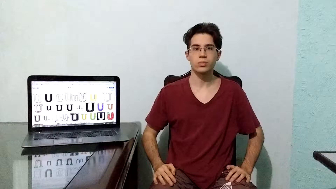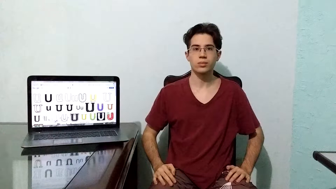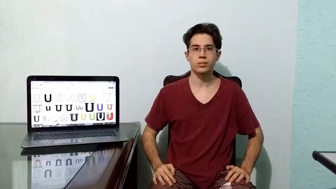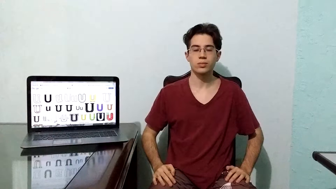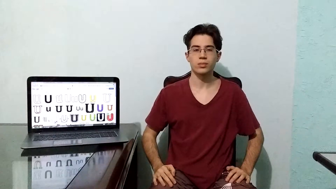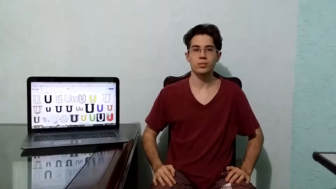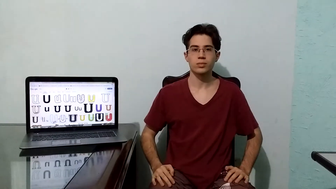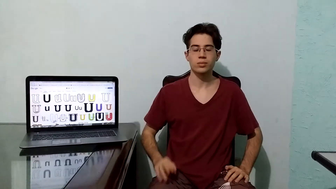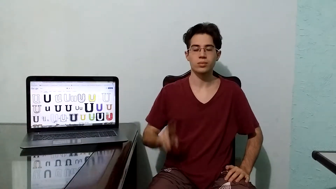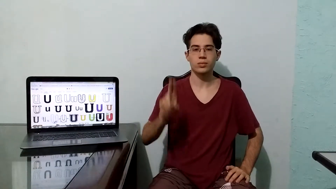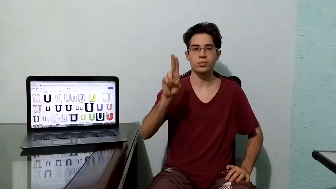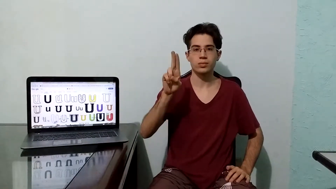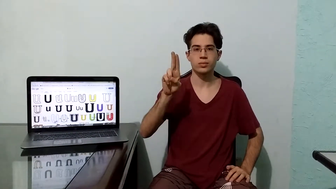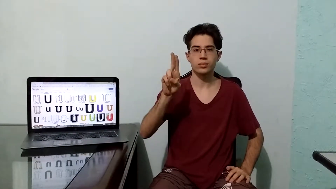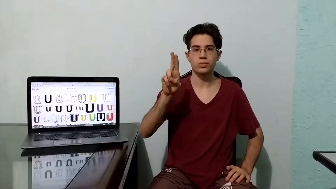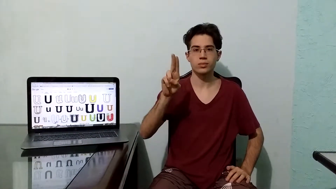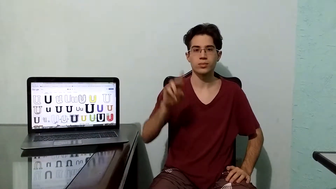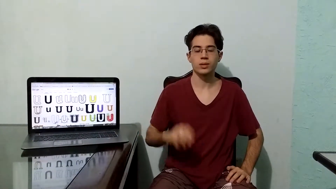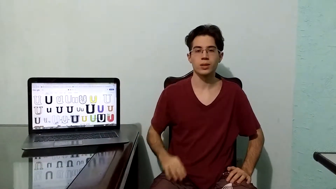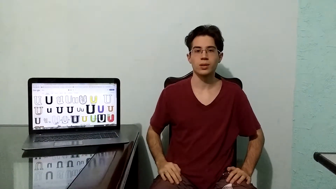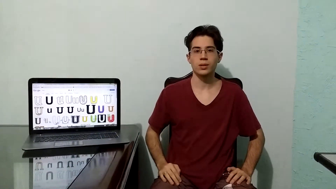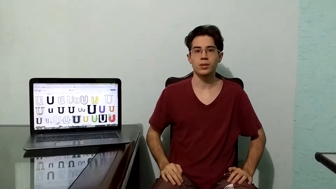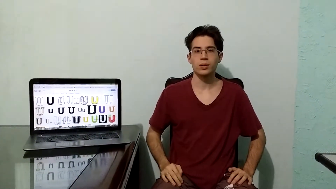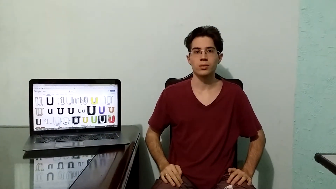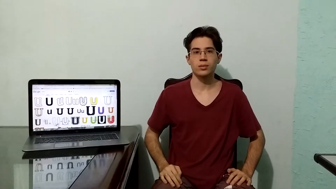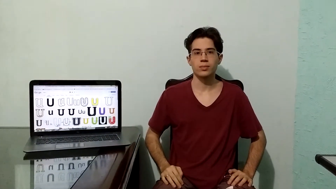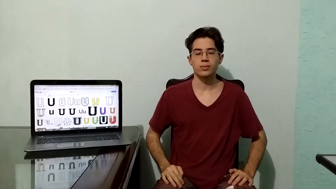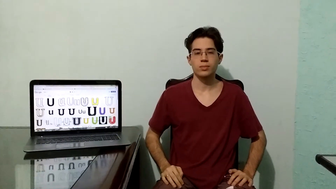letteru